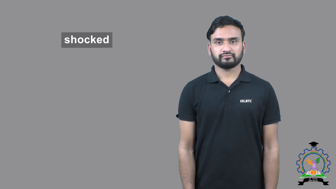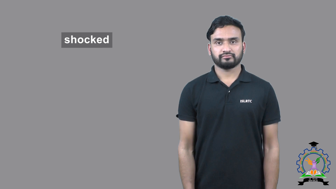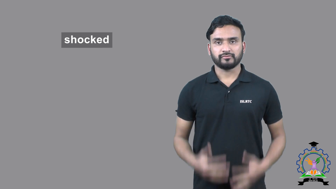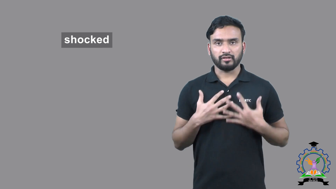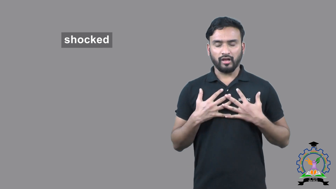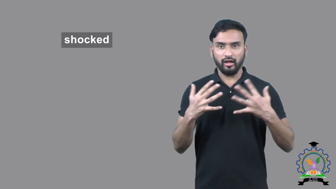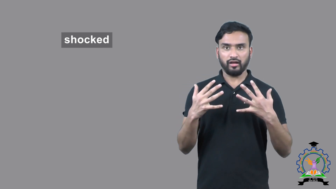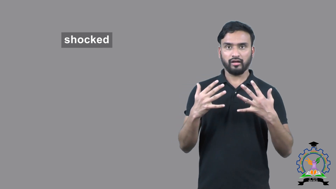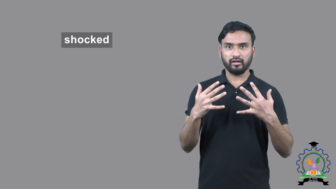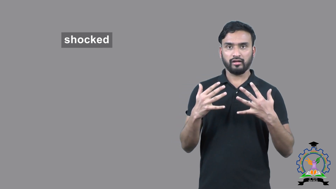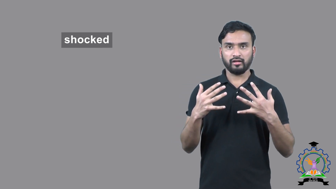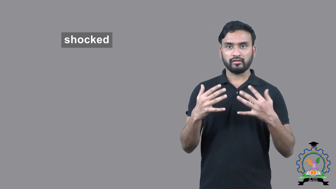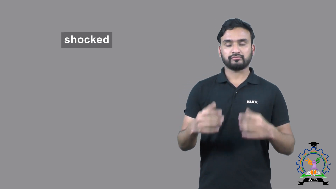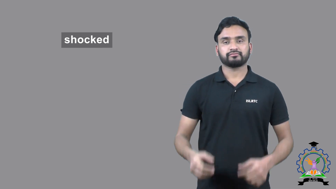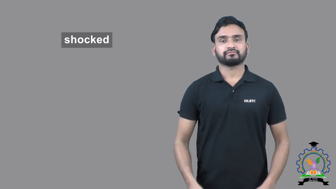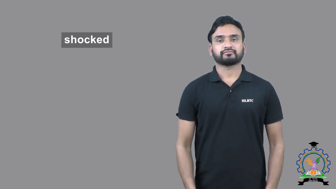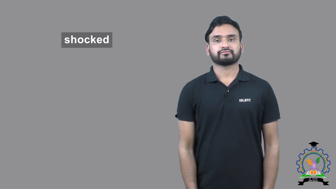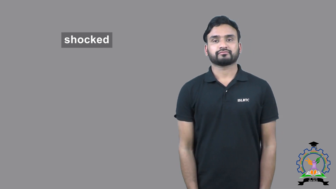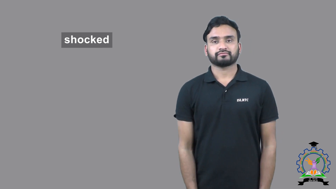shocked